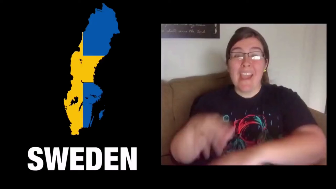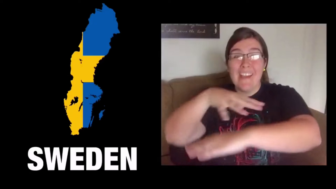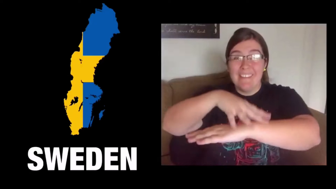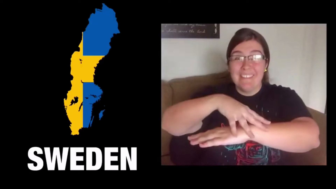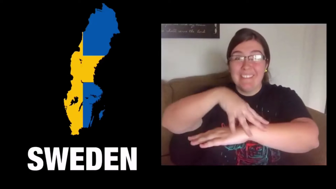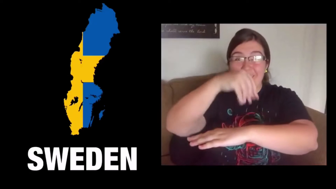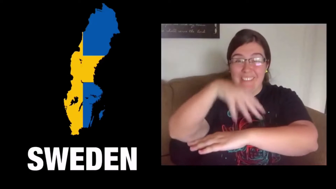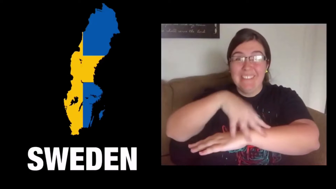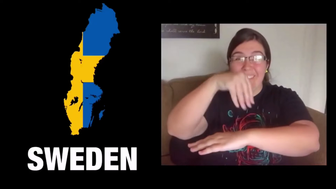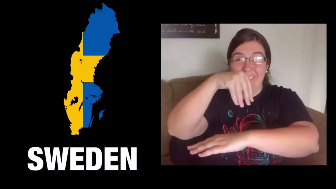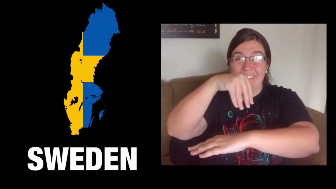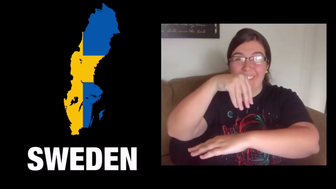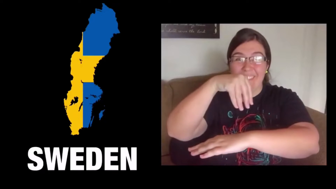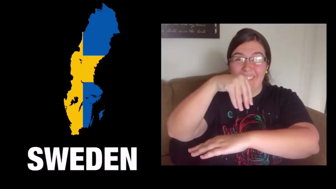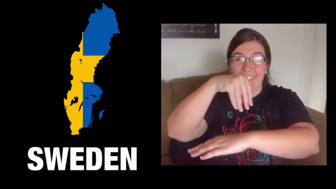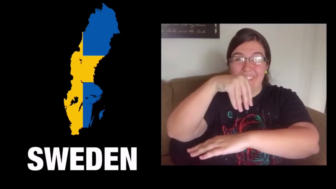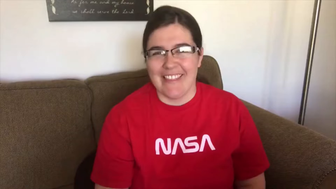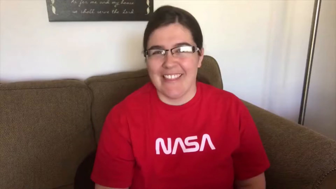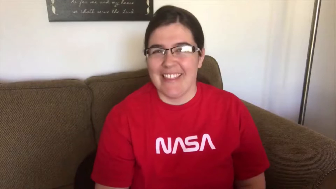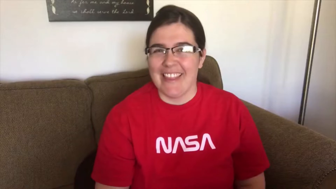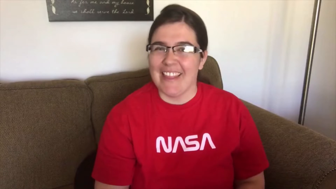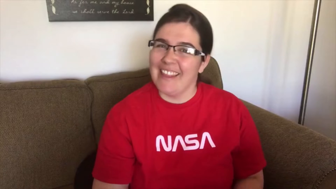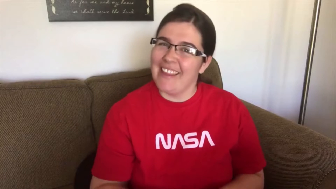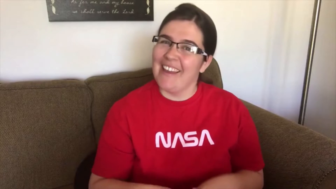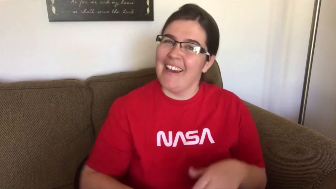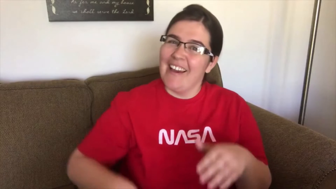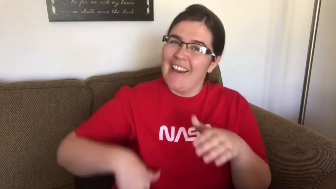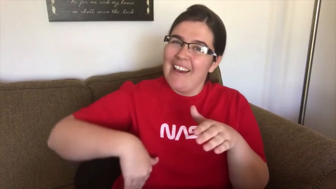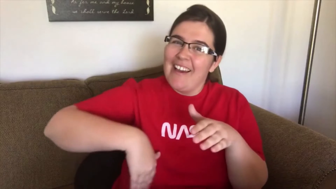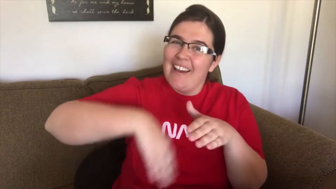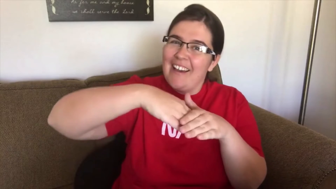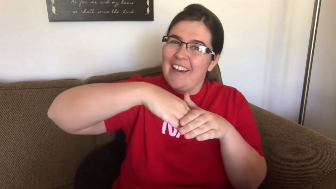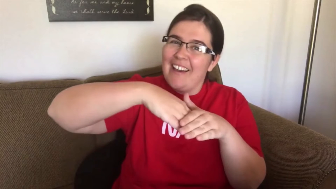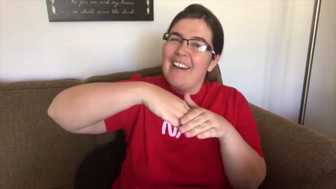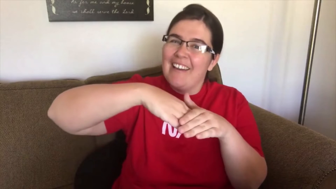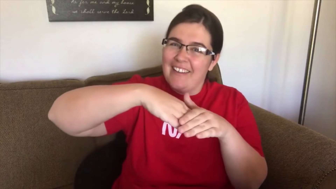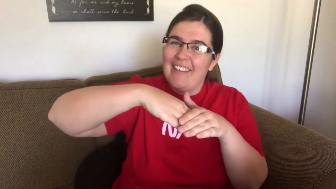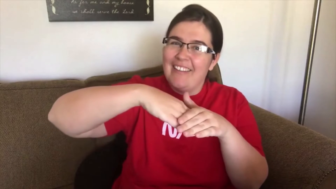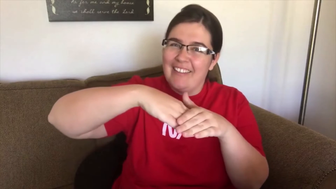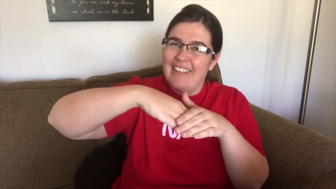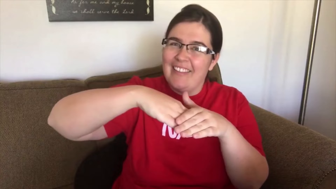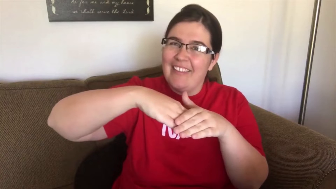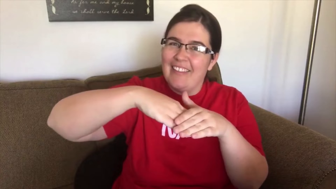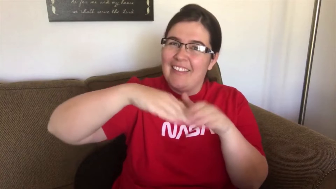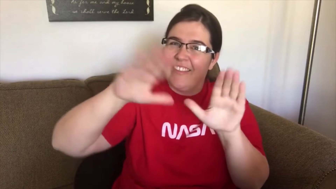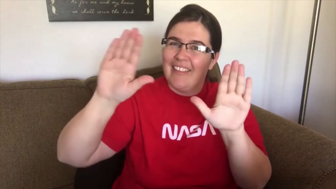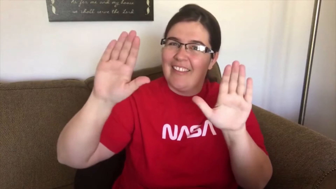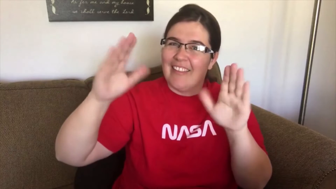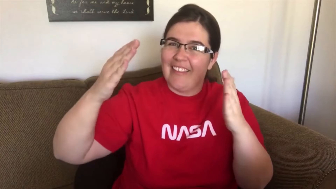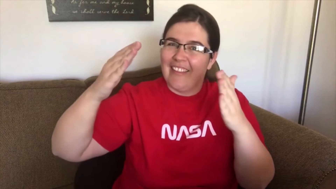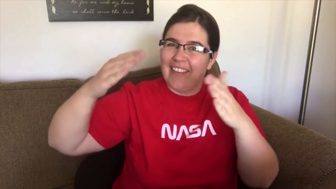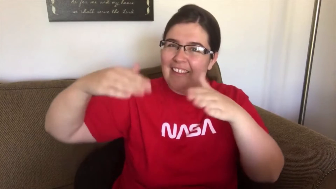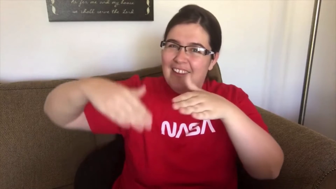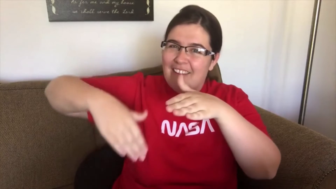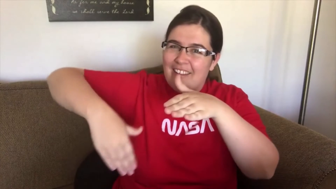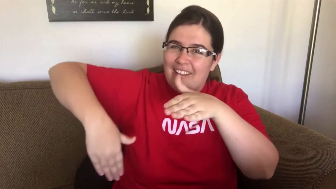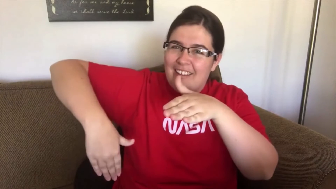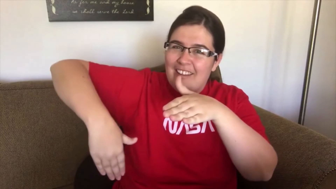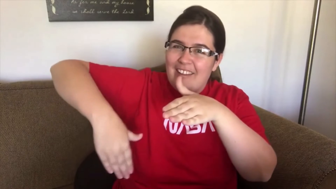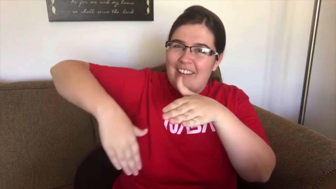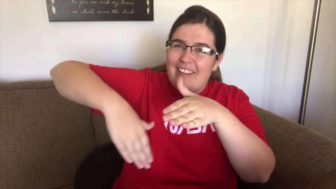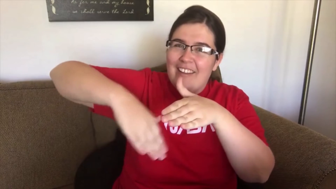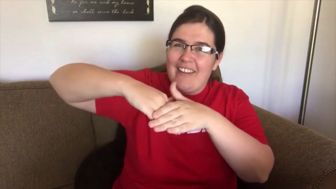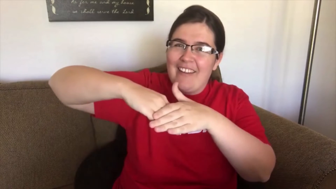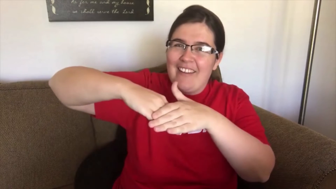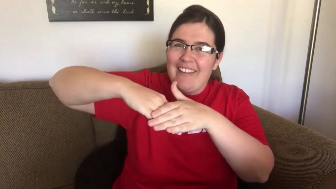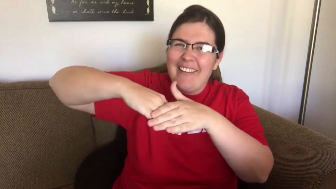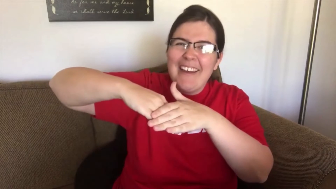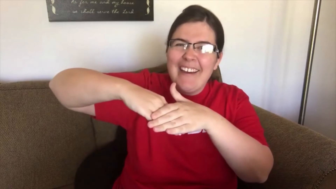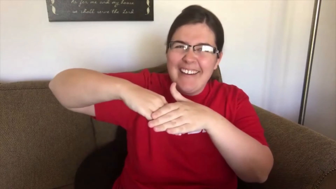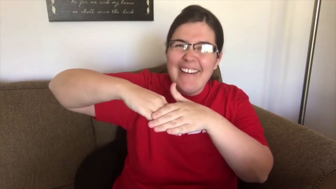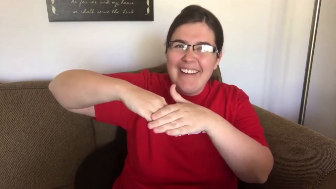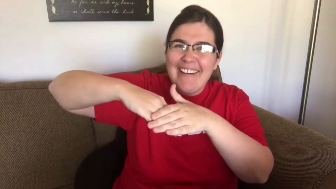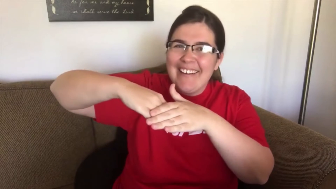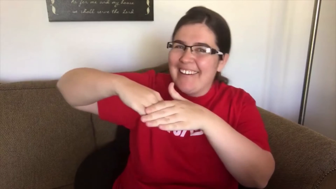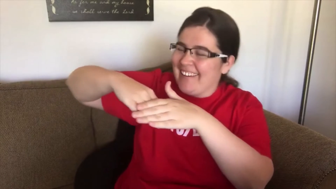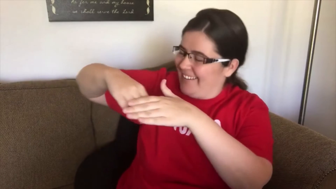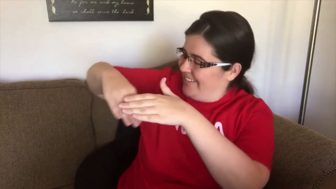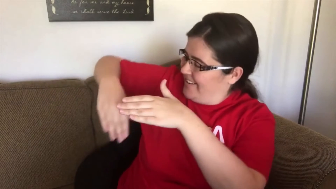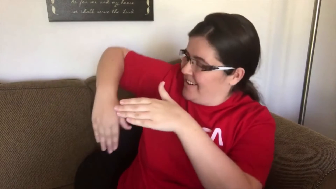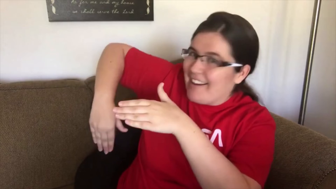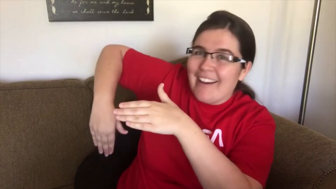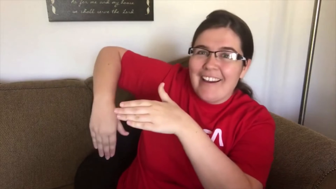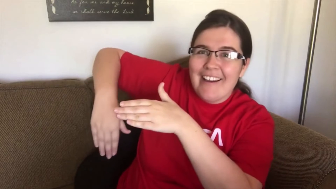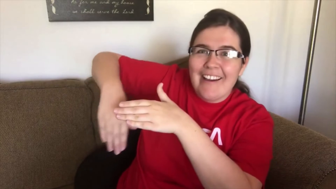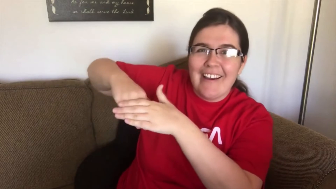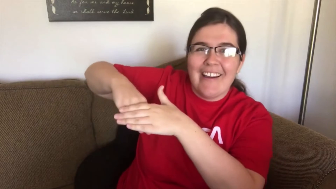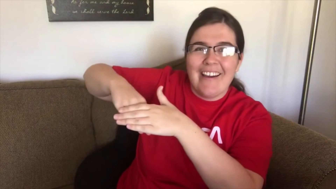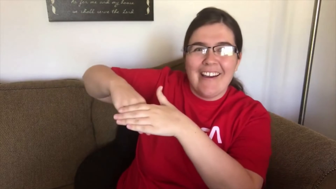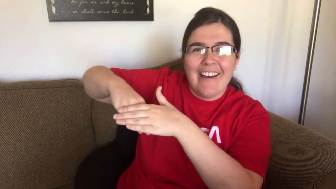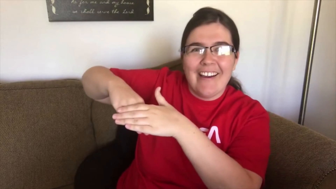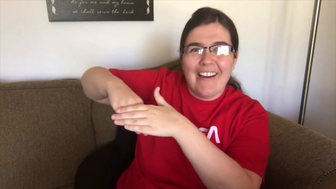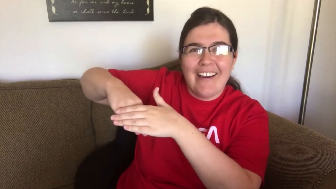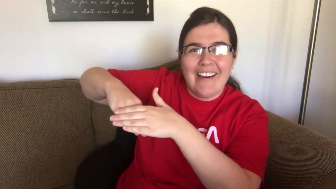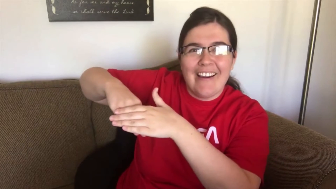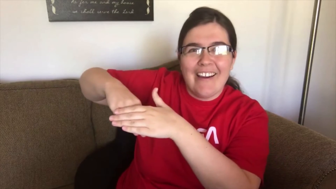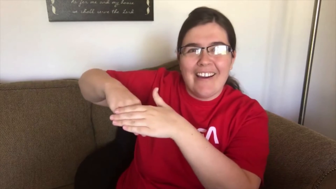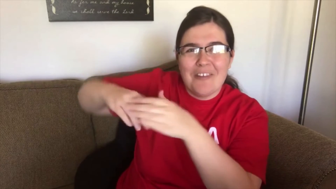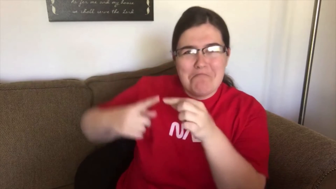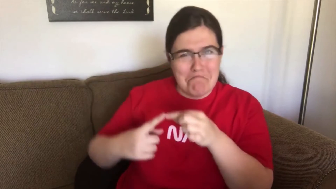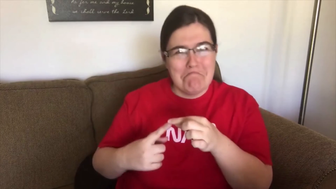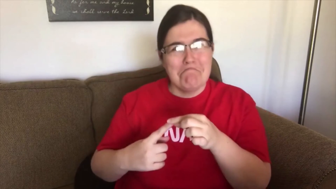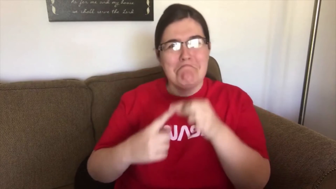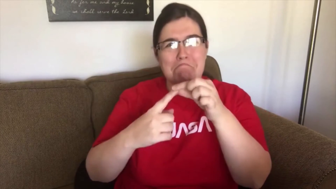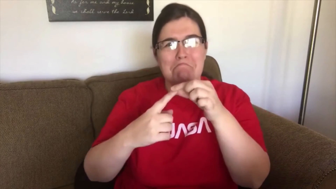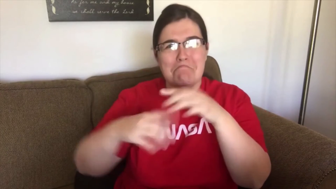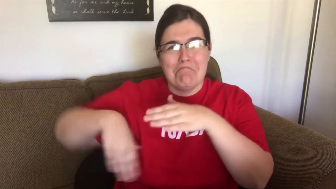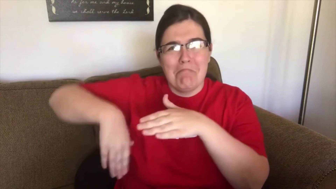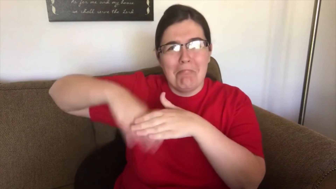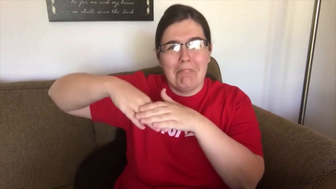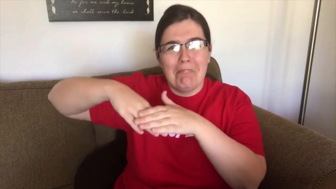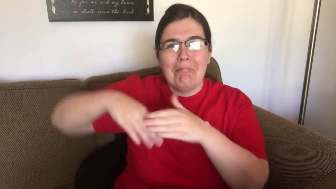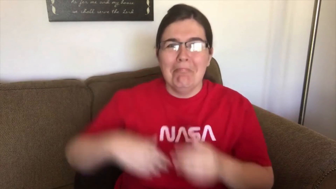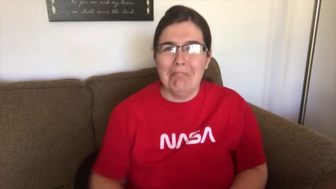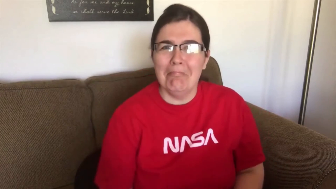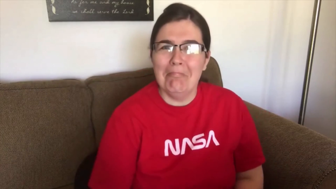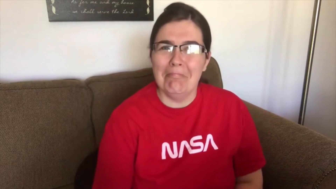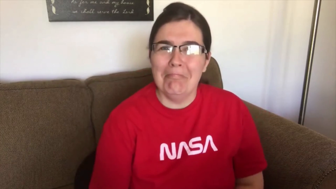HOME